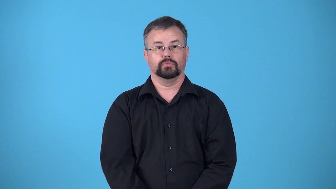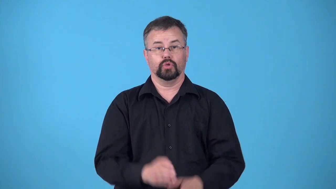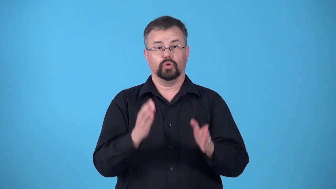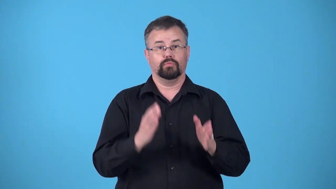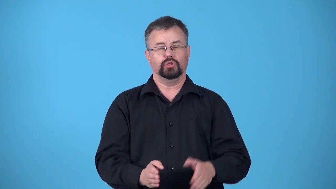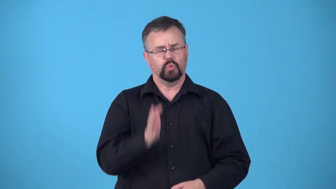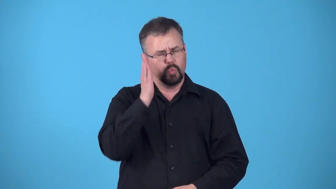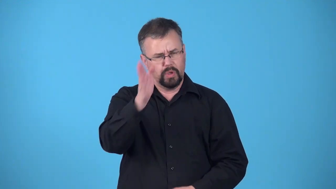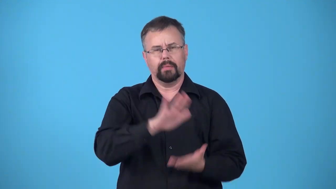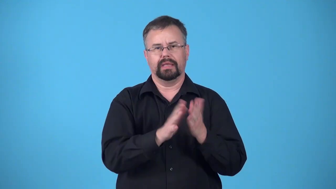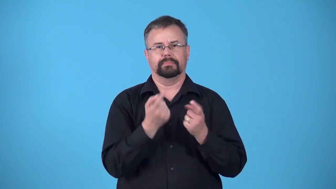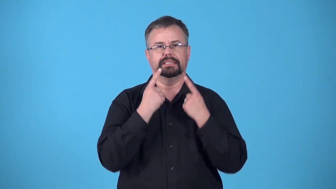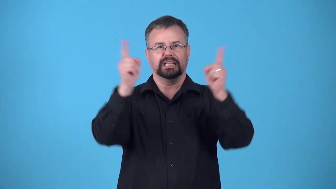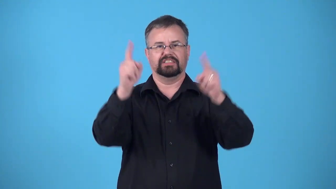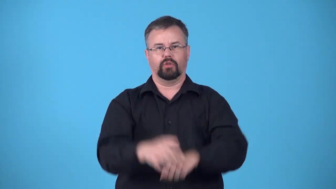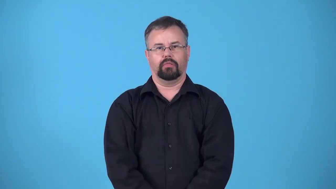comer-someone who is likely to be successful